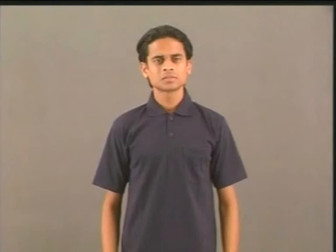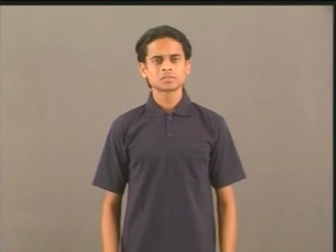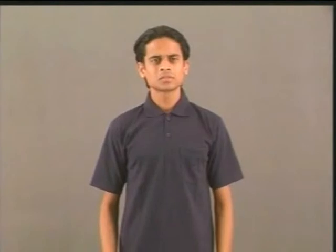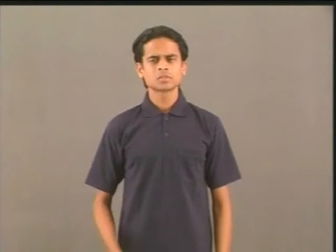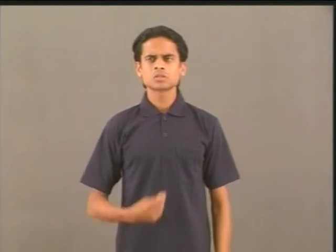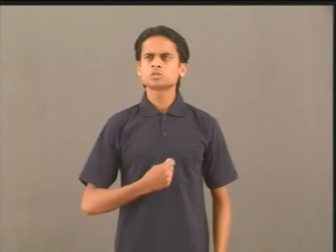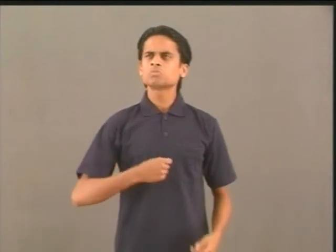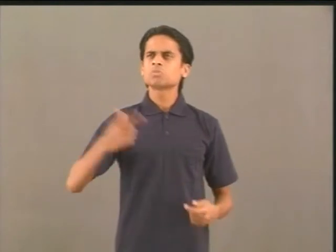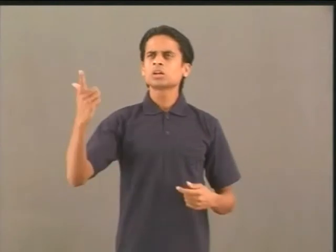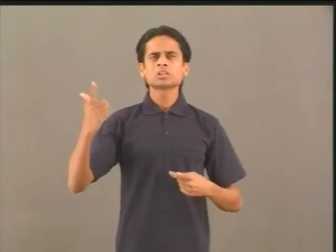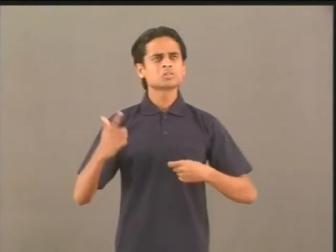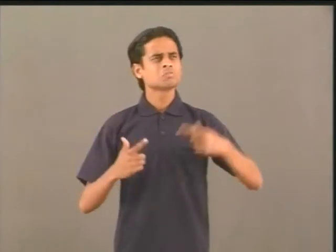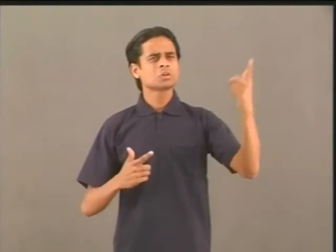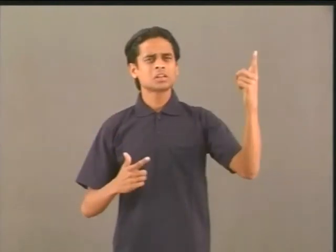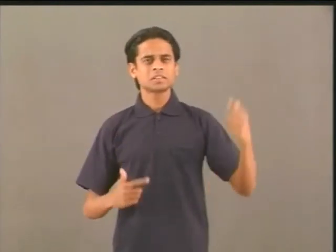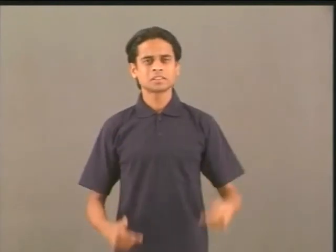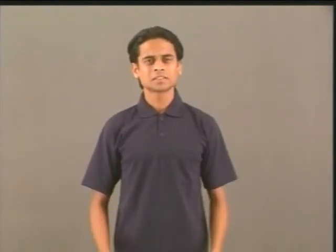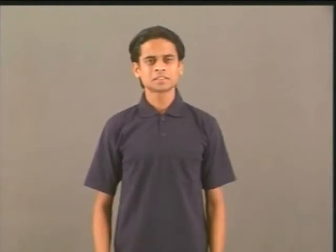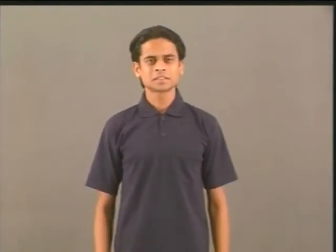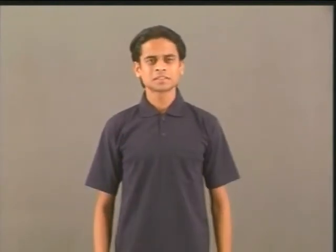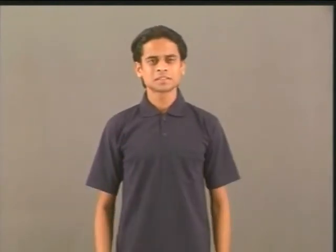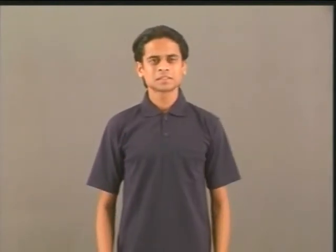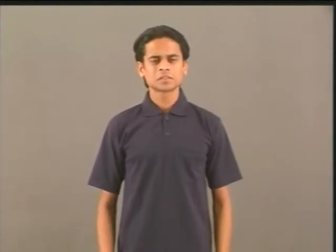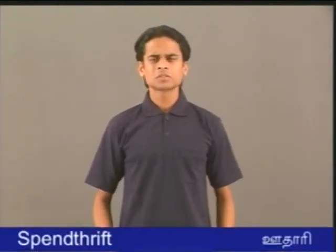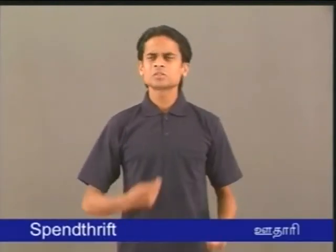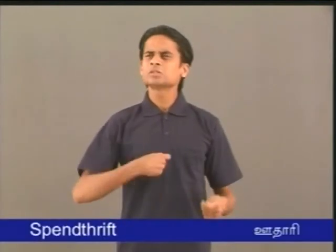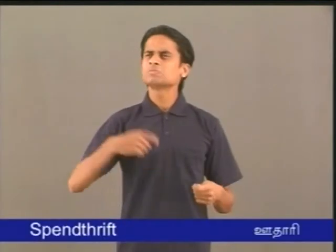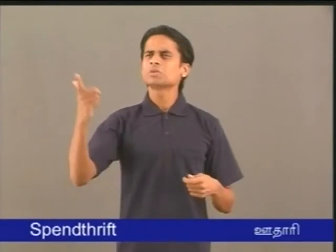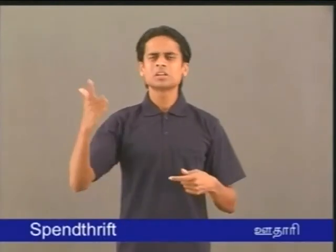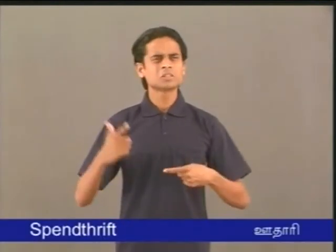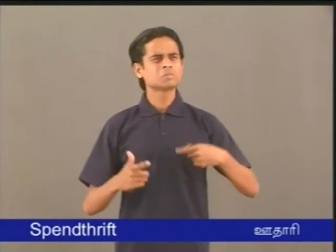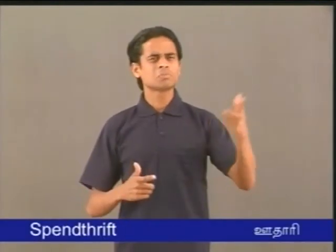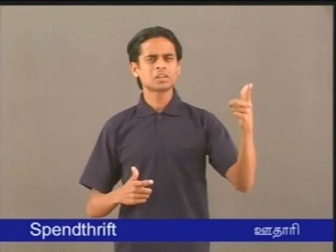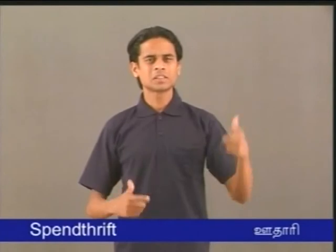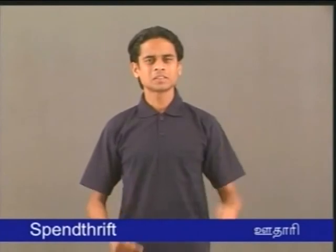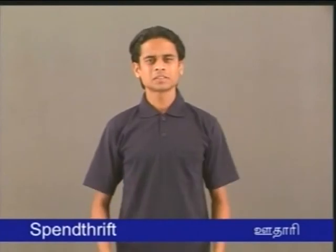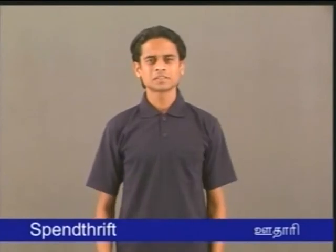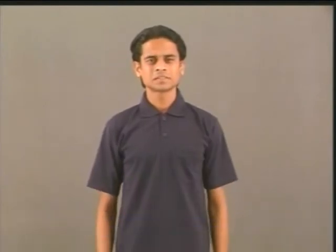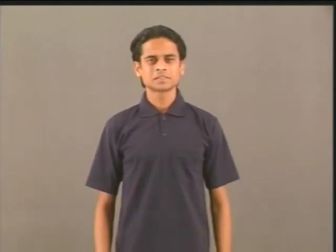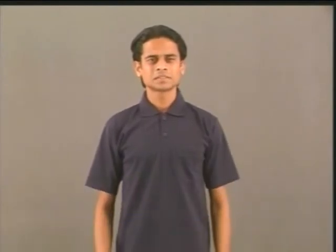spendthrift